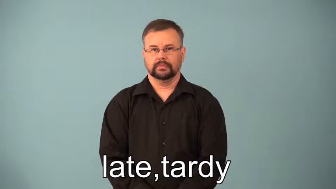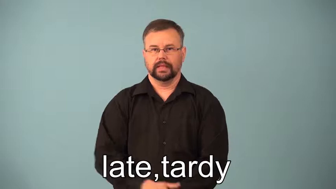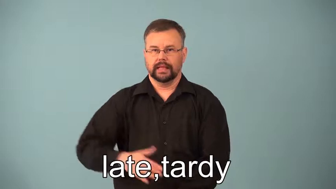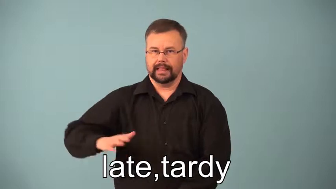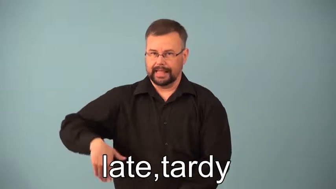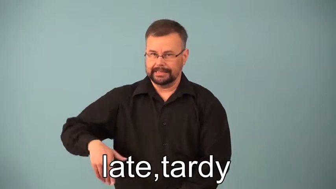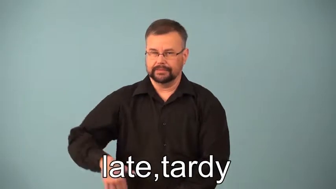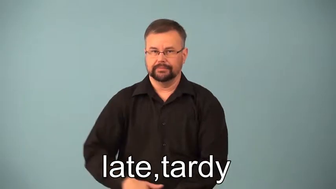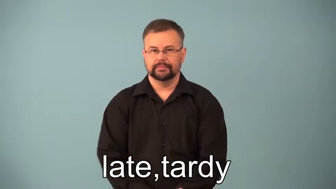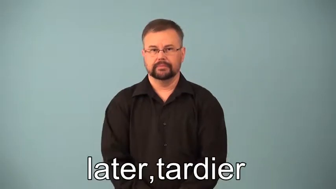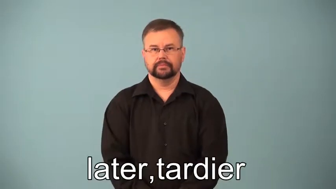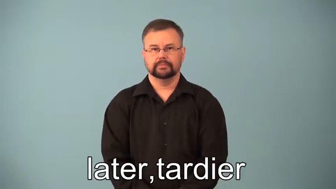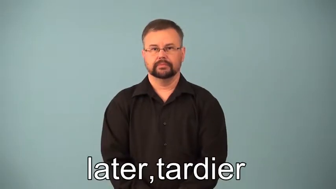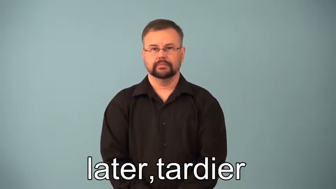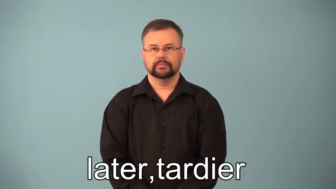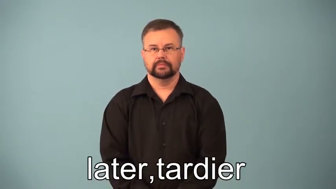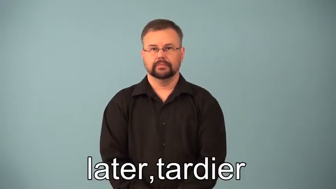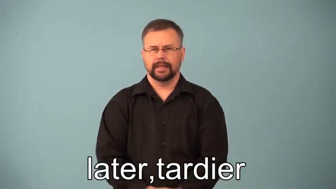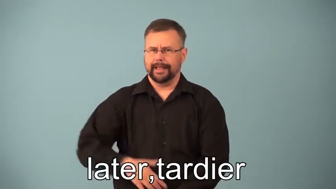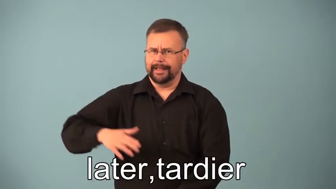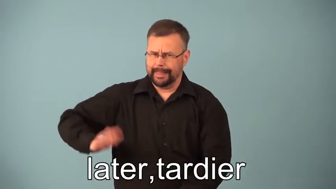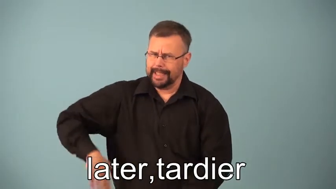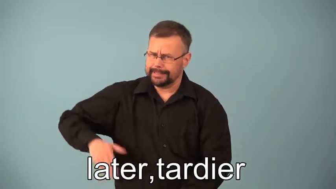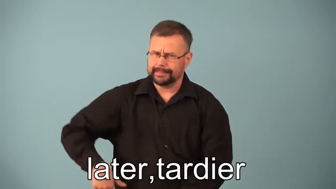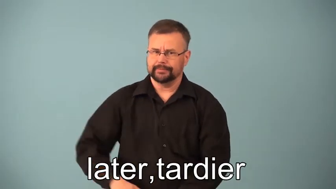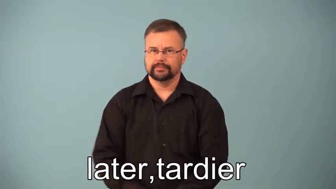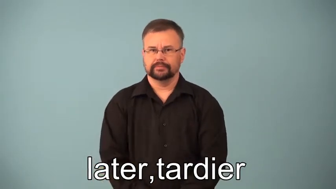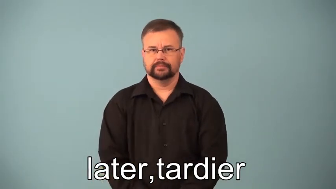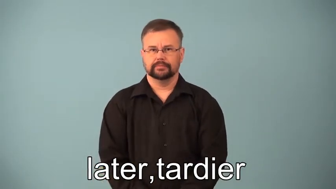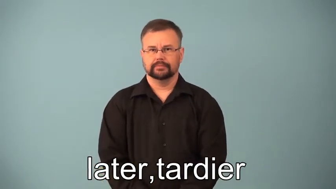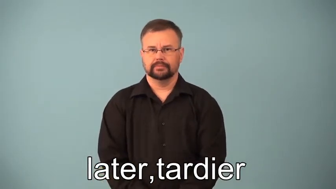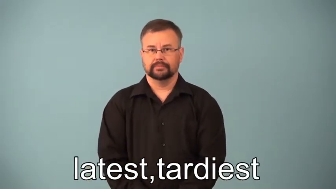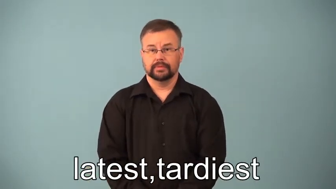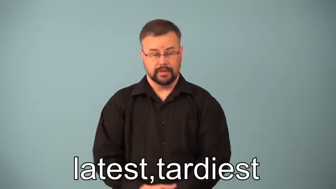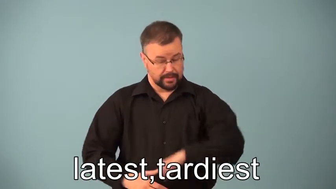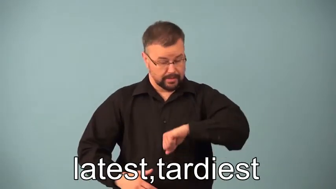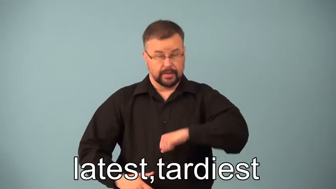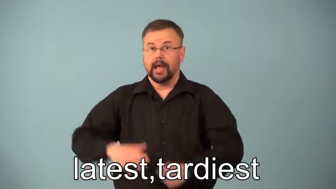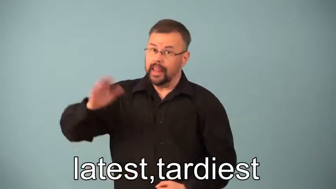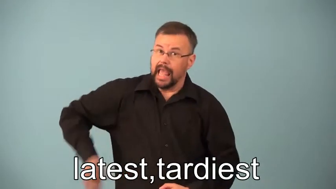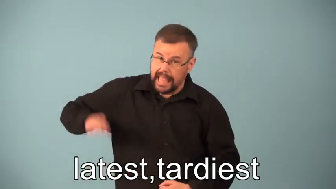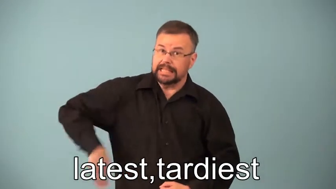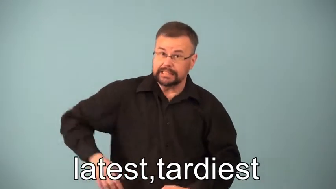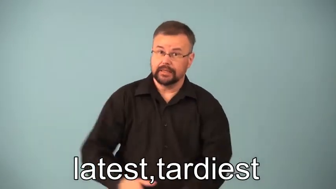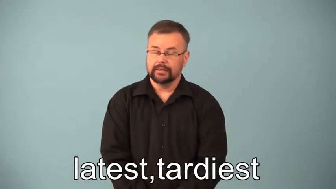later,latest,tardy,tardiest